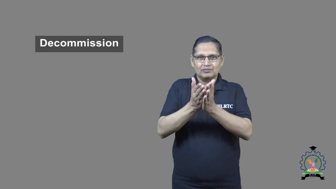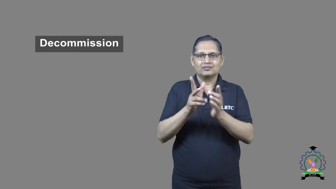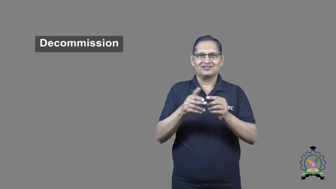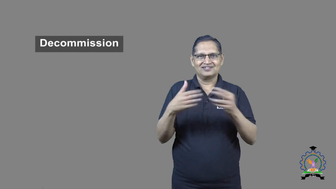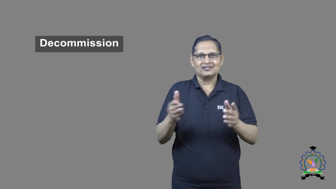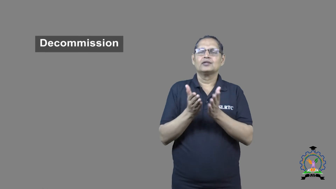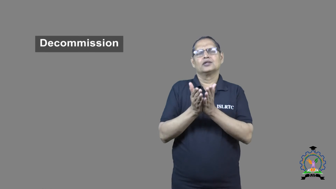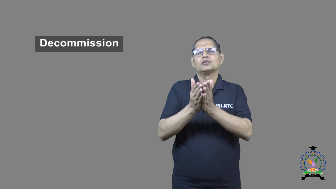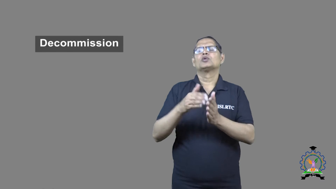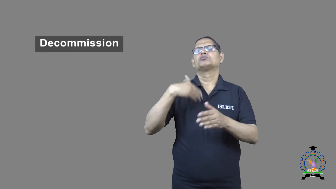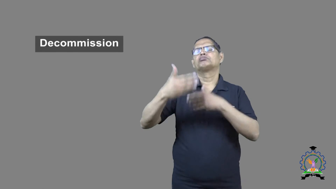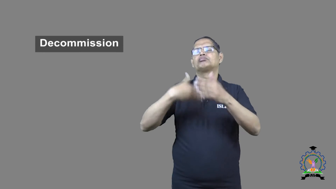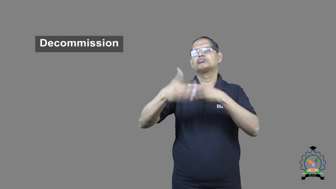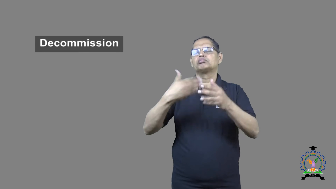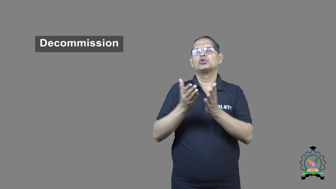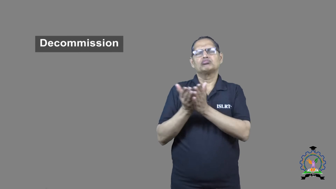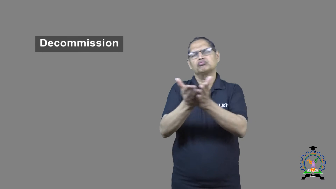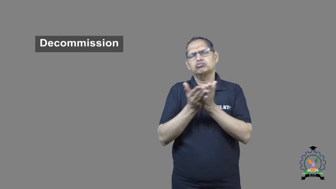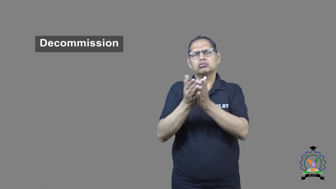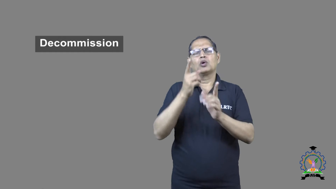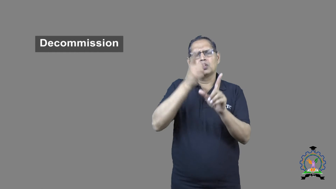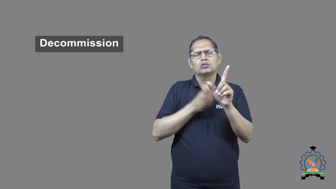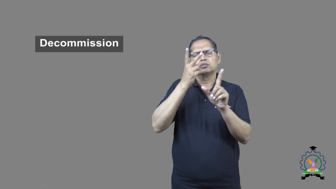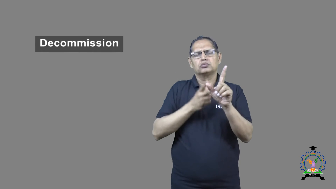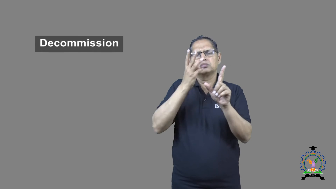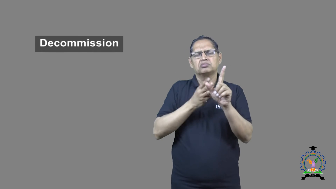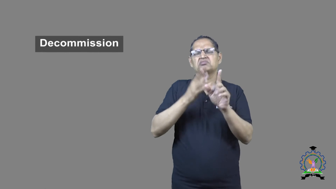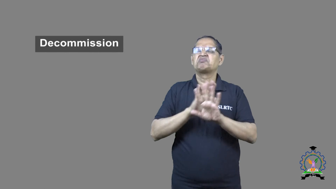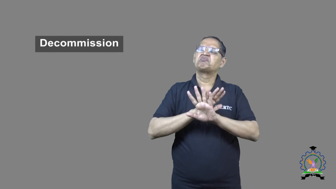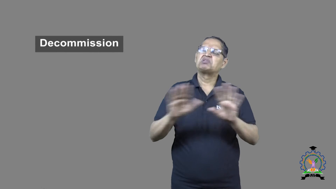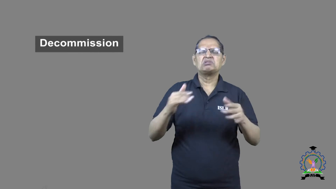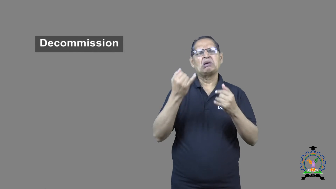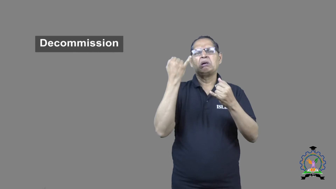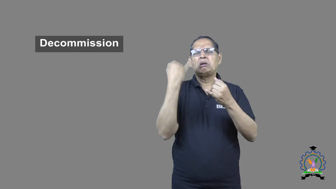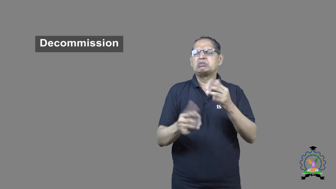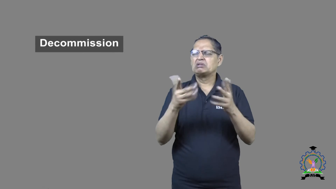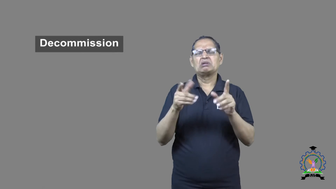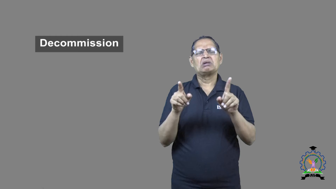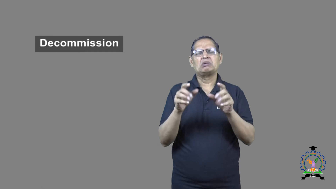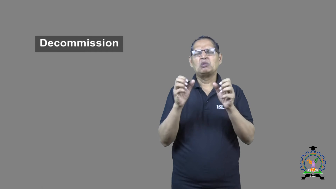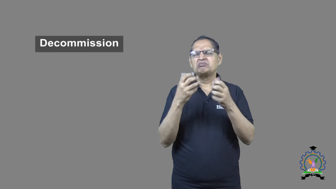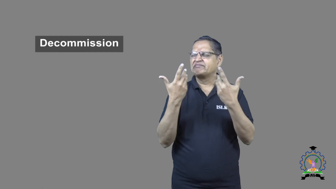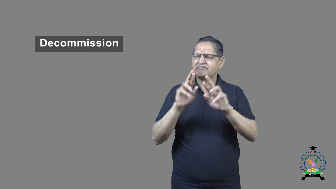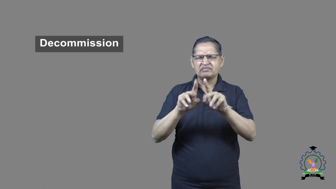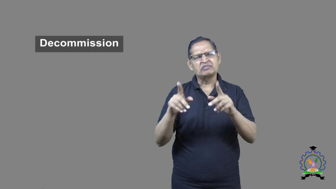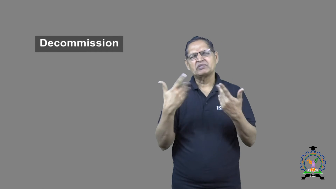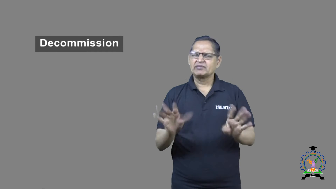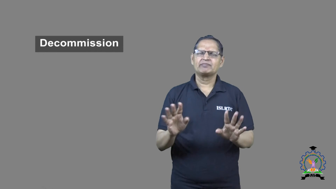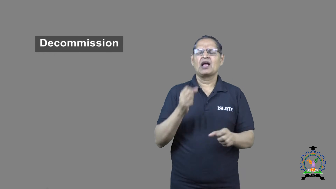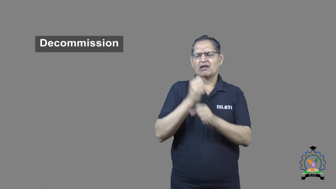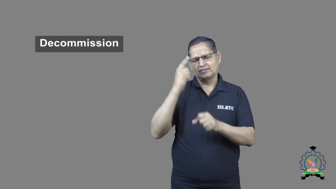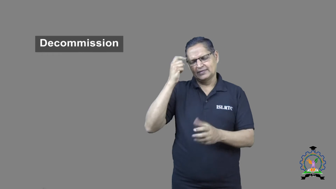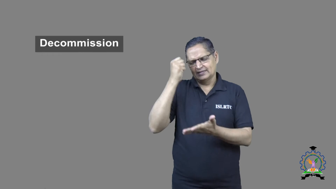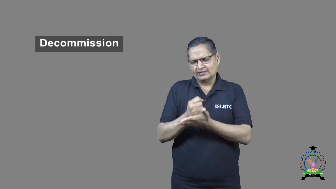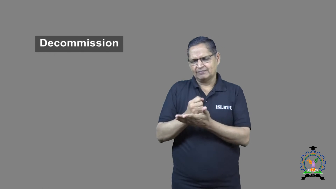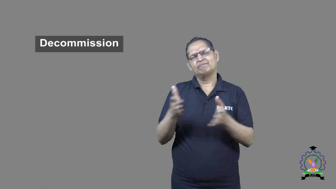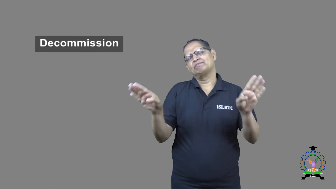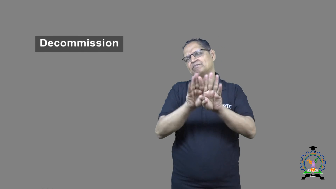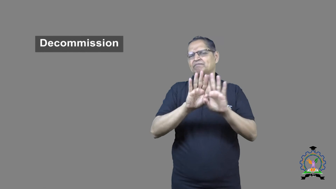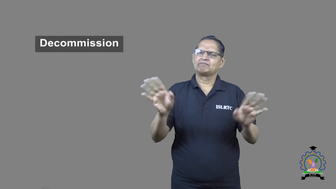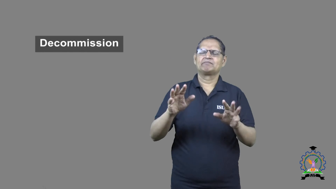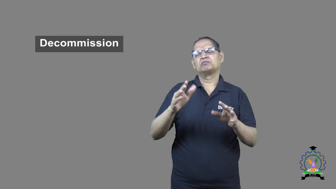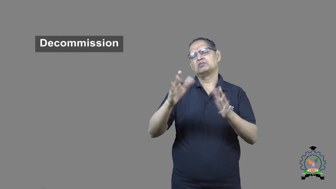Decommission 1